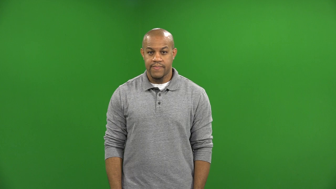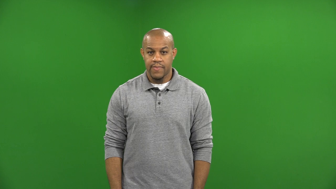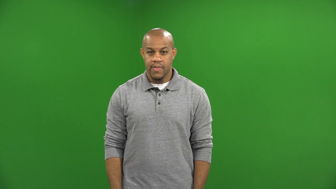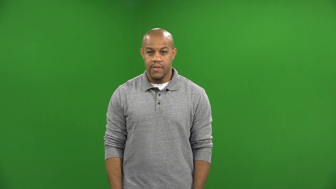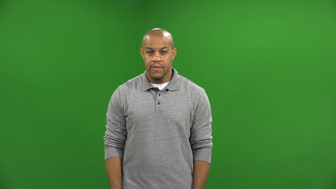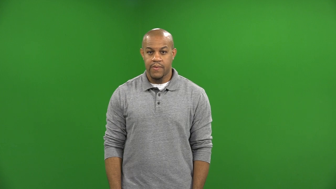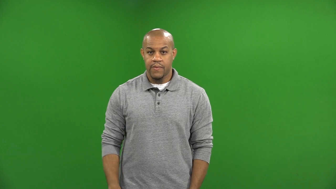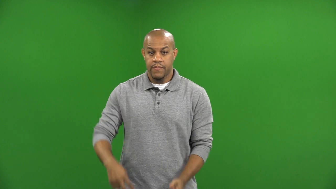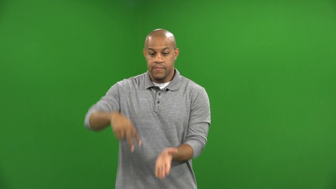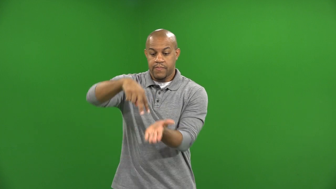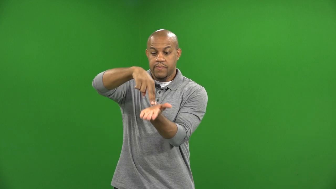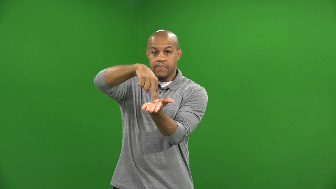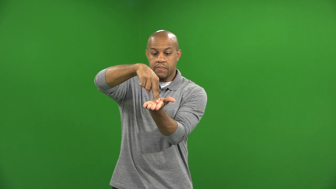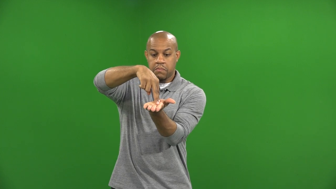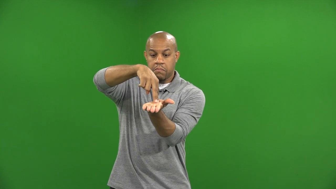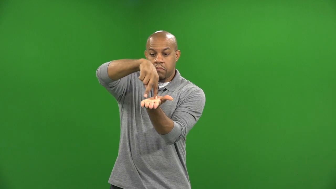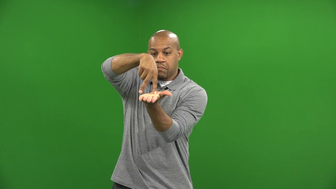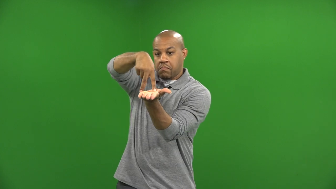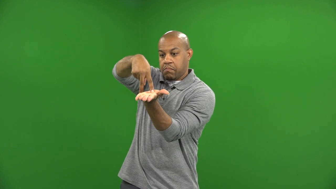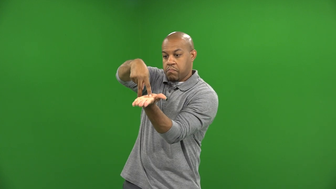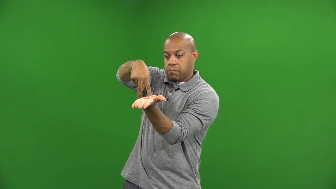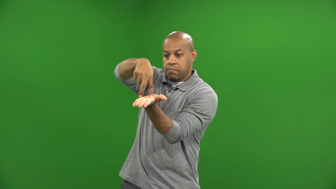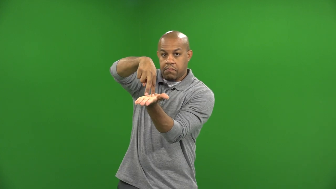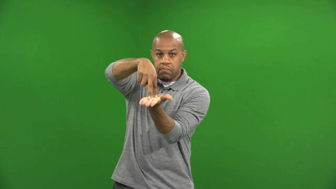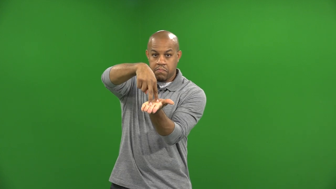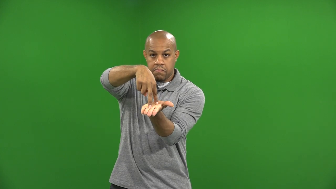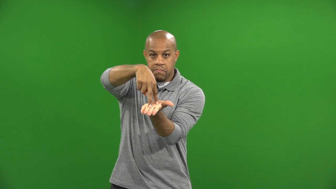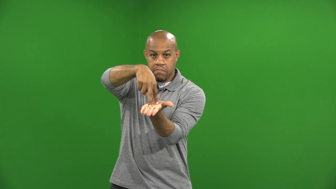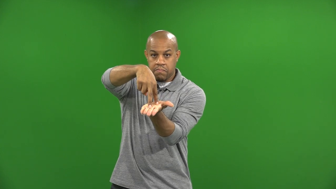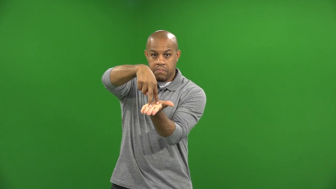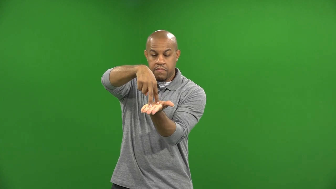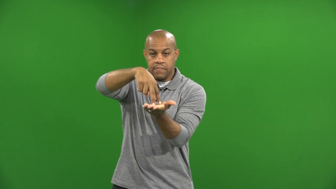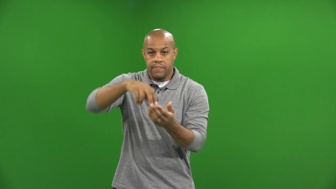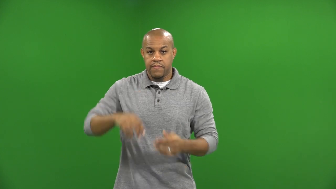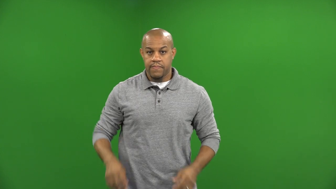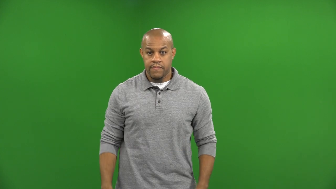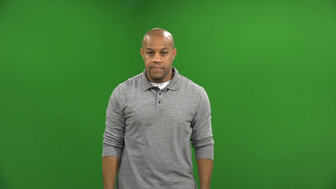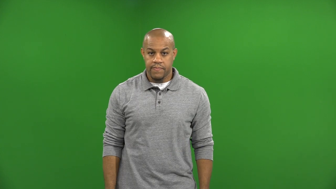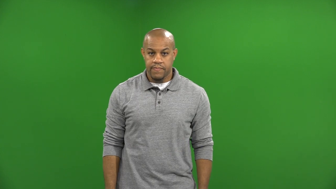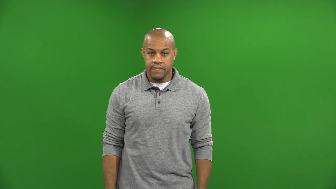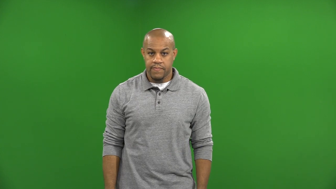Pivot